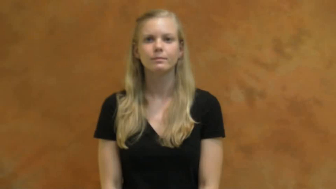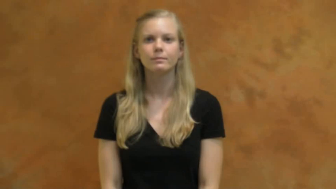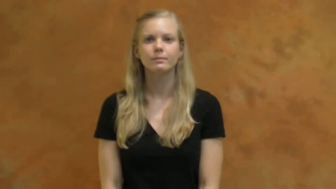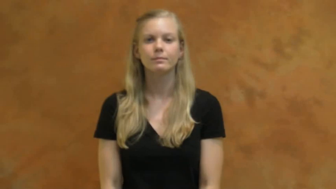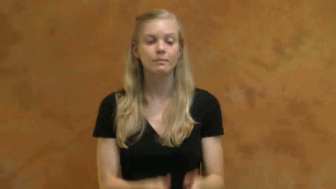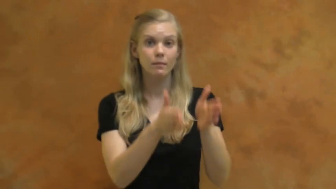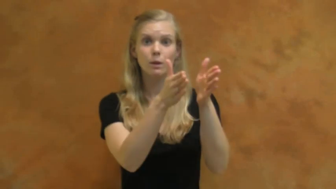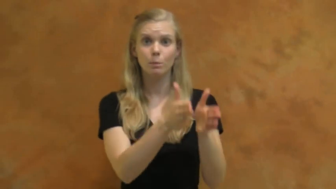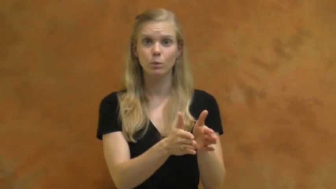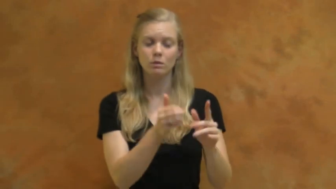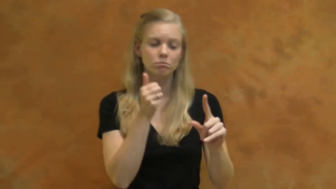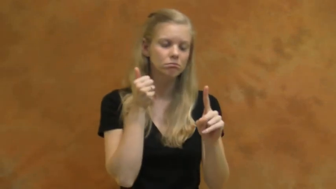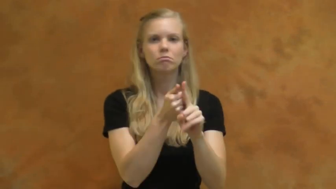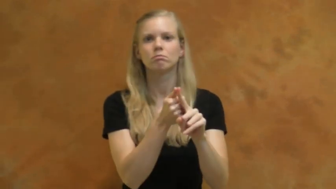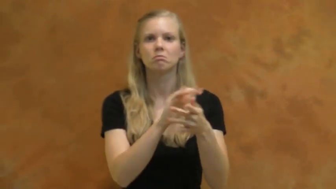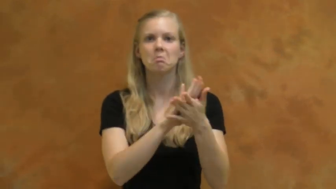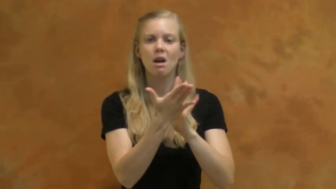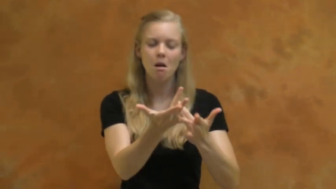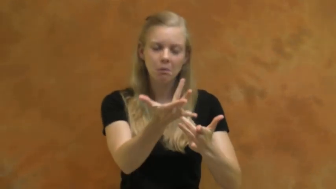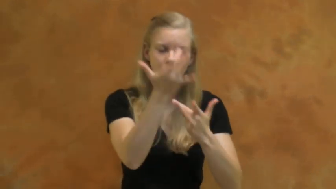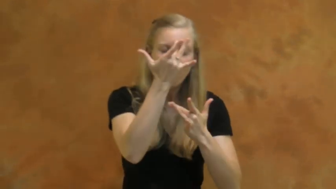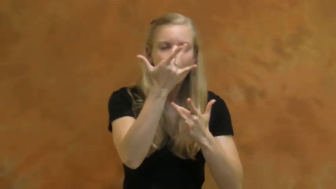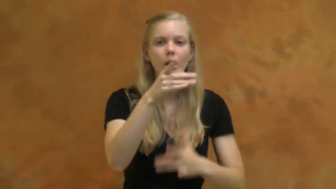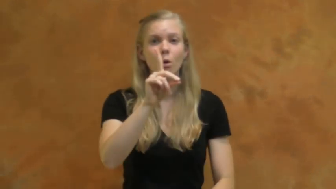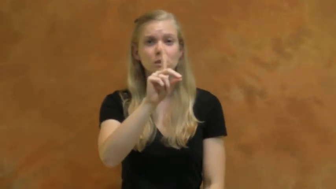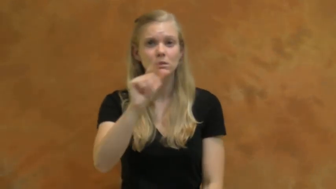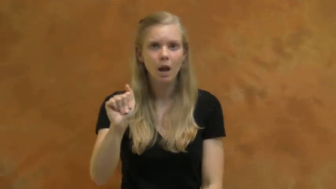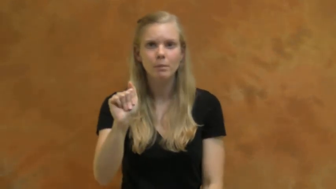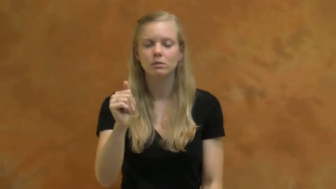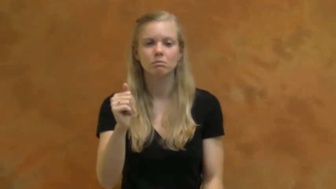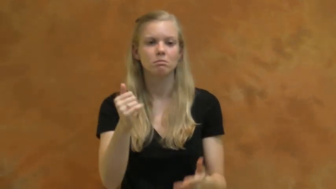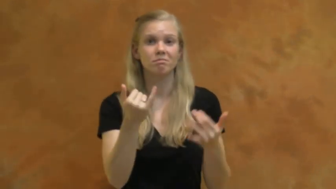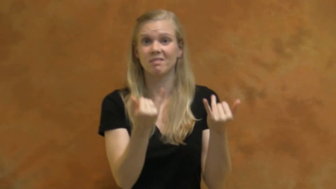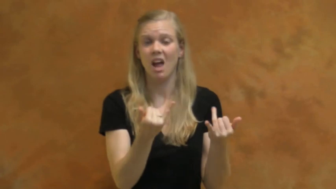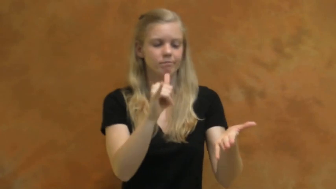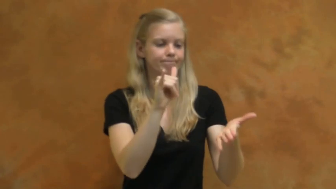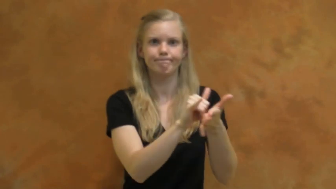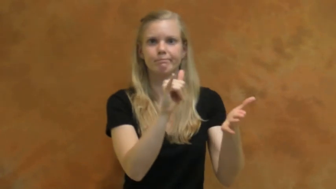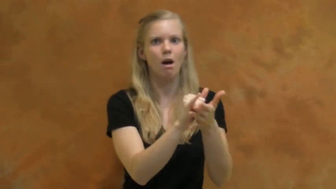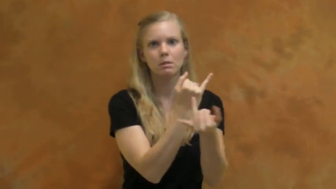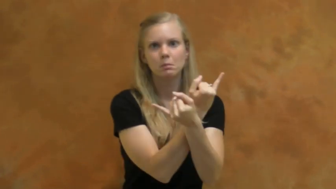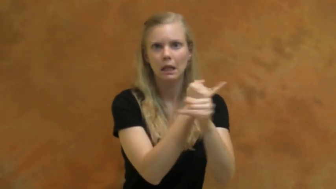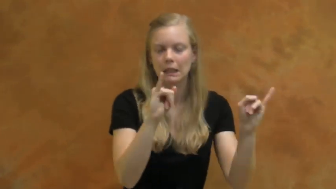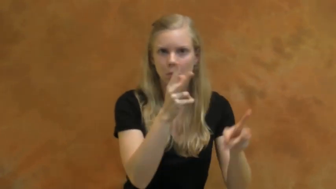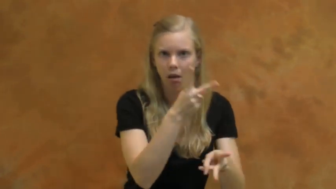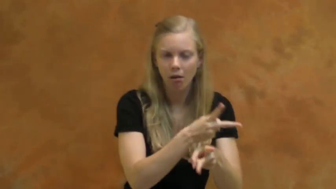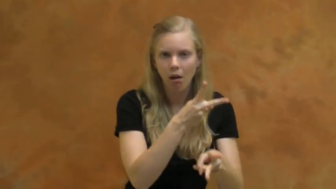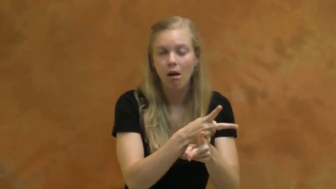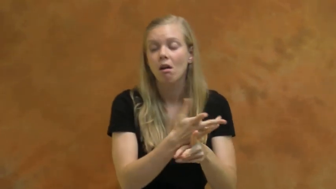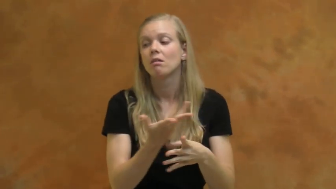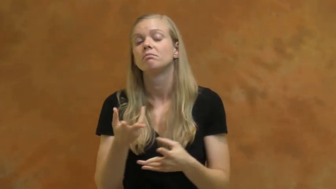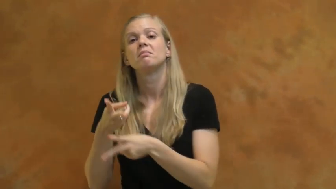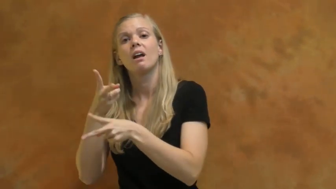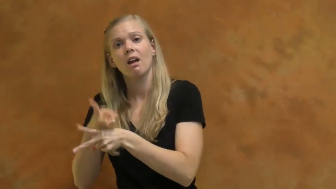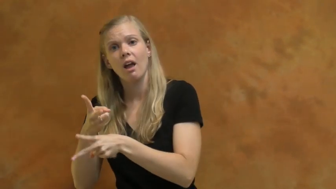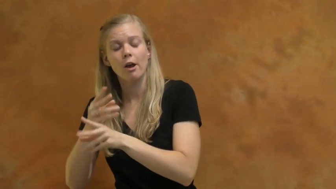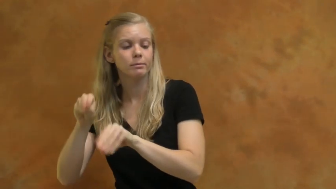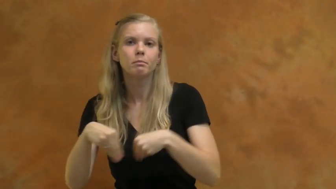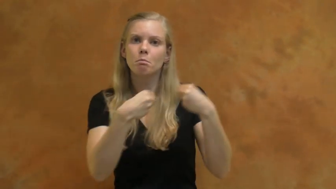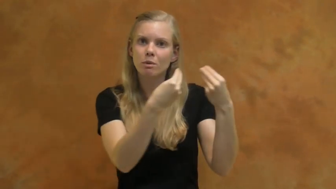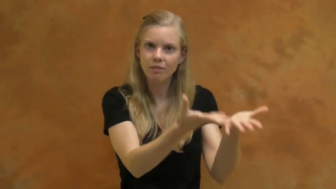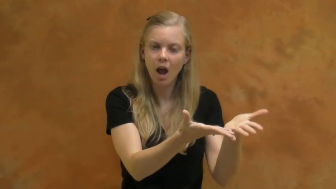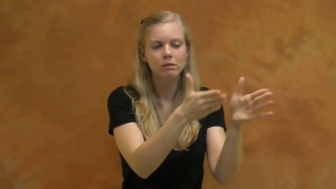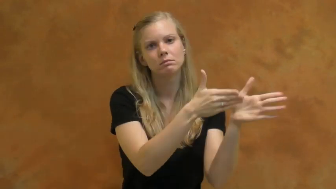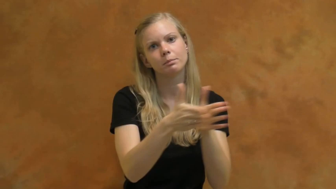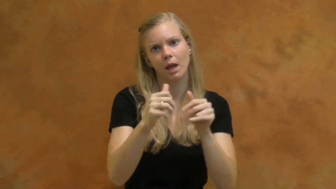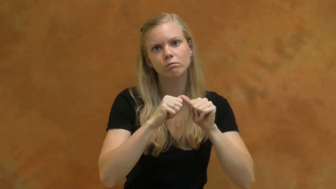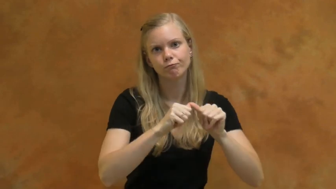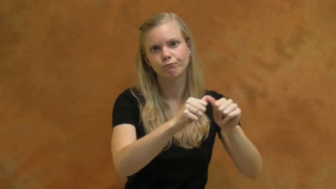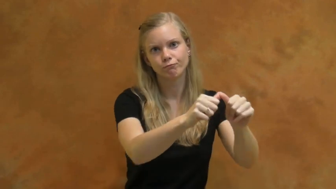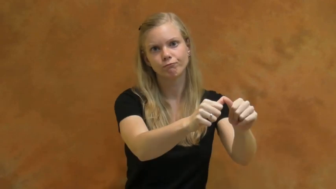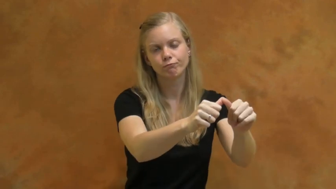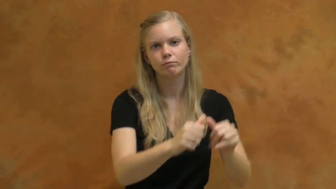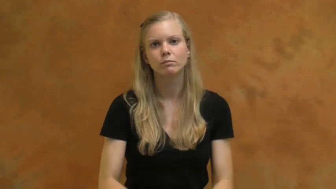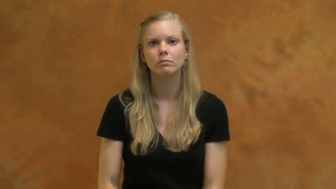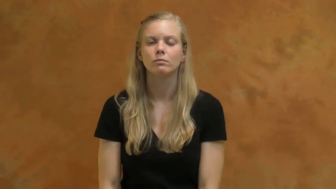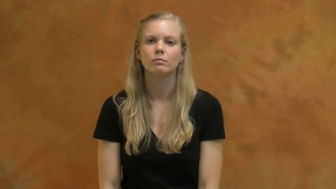long term care